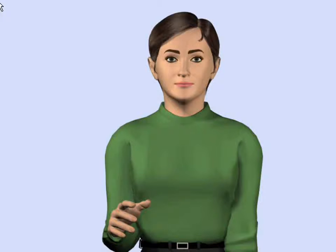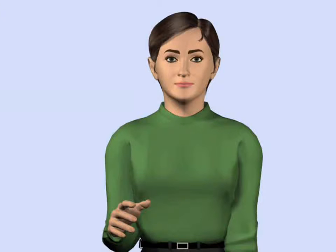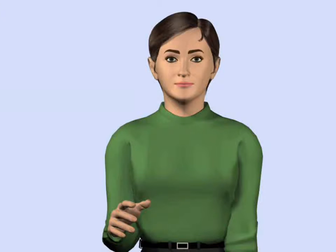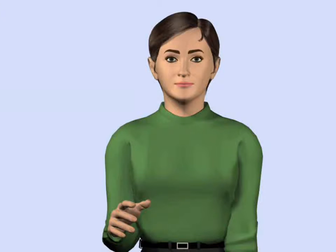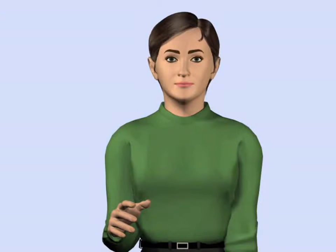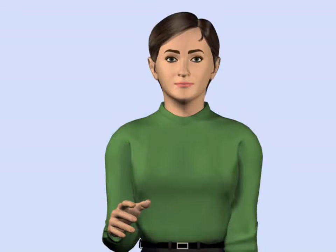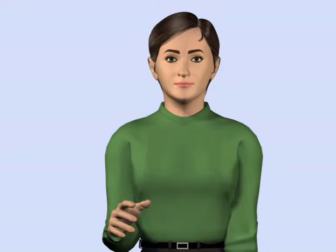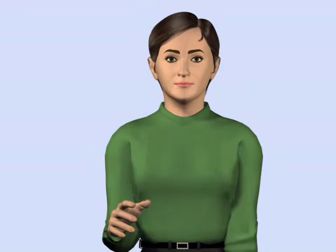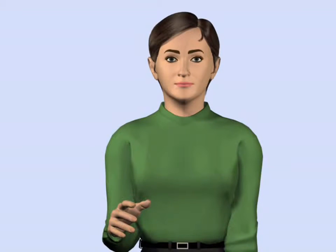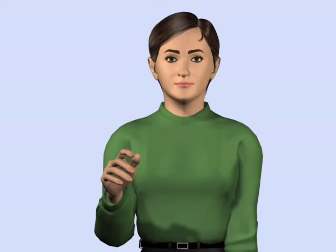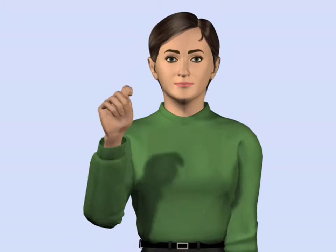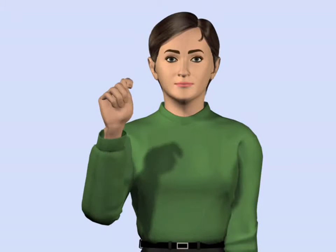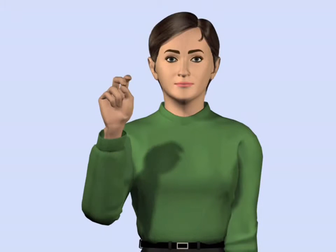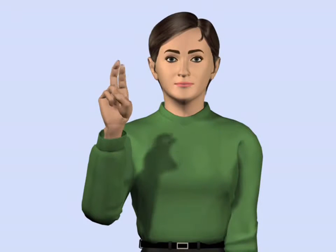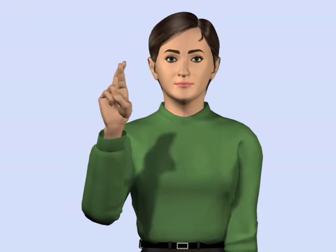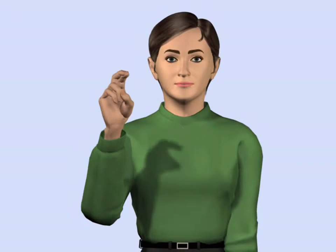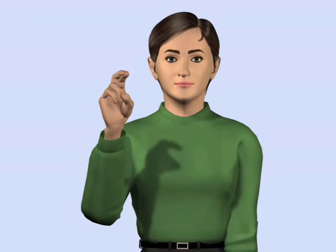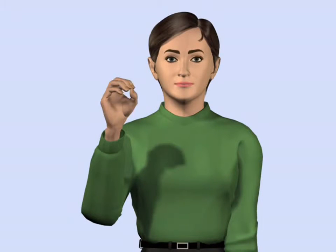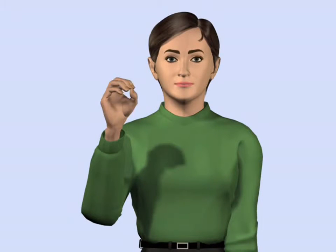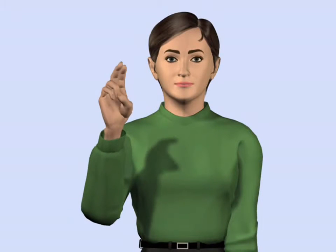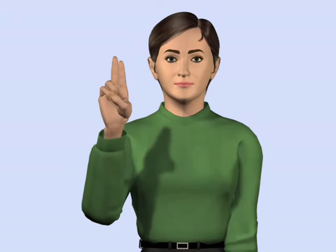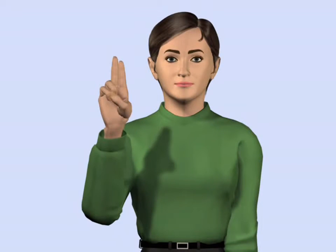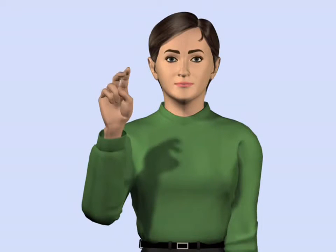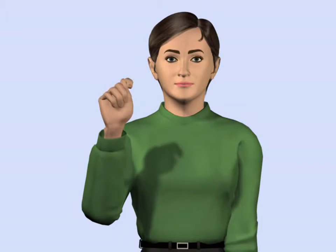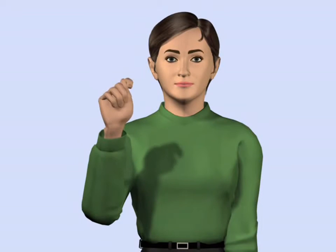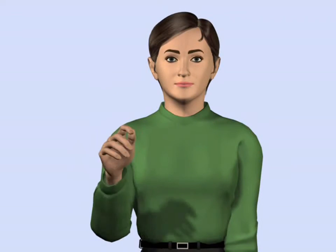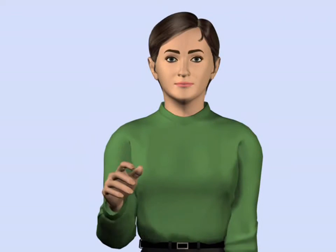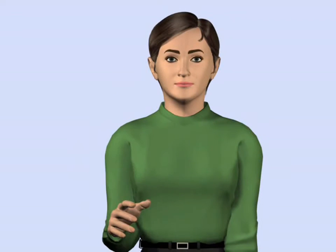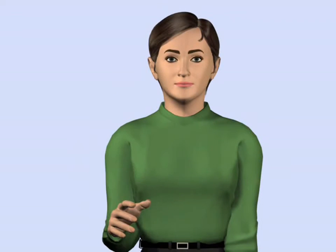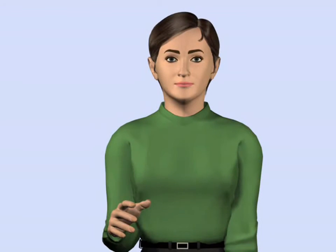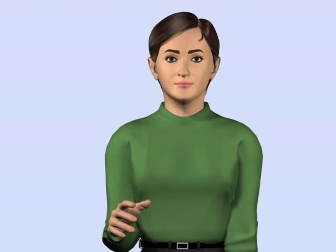trout